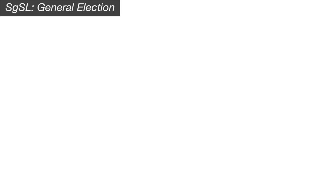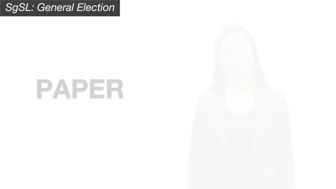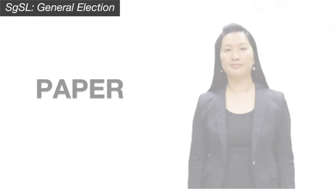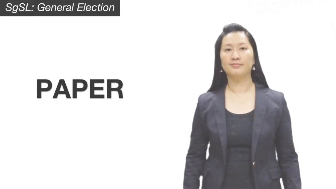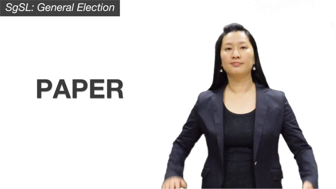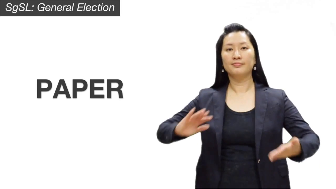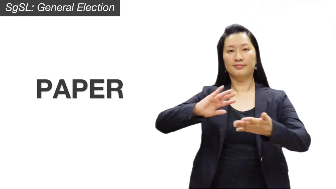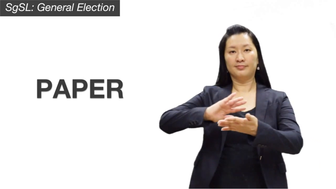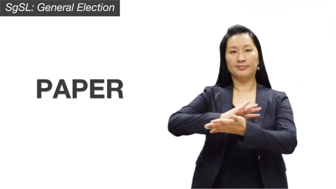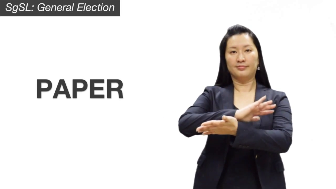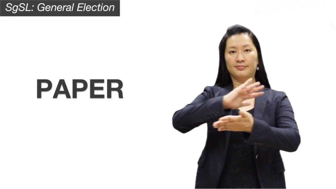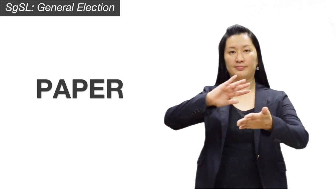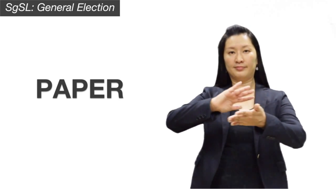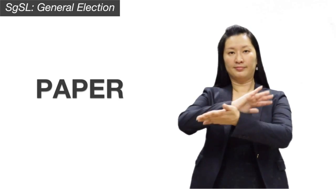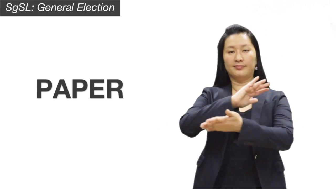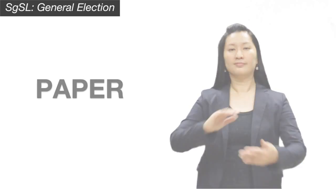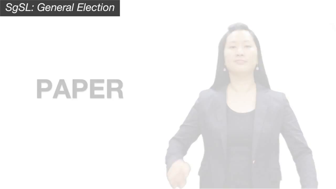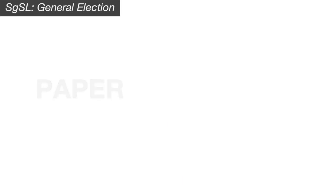Paper